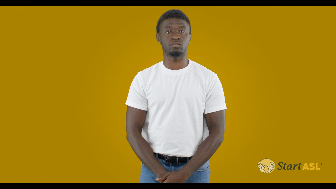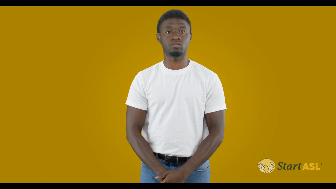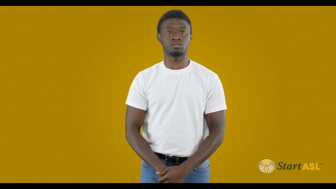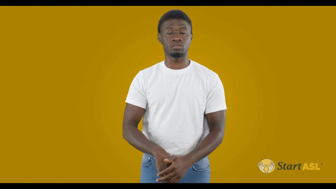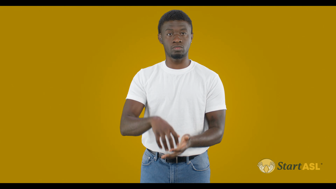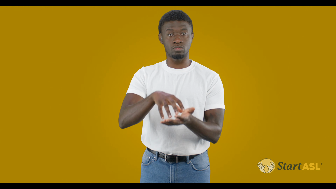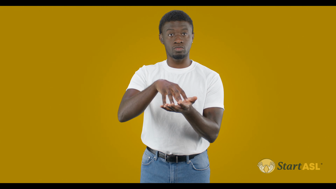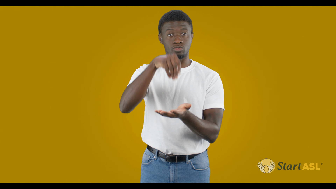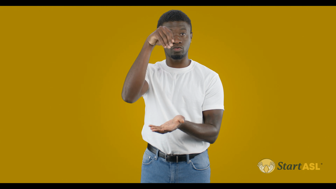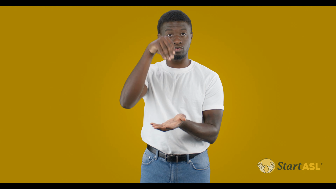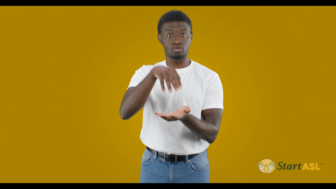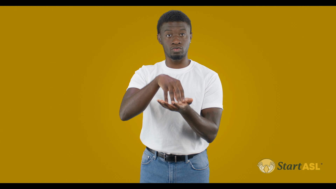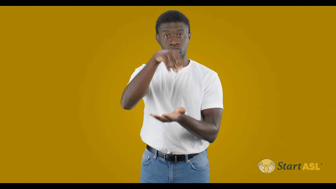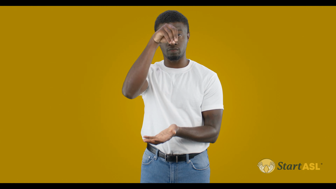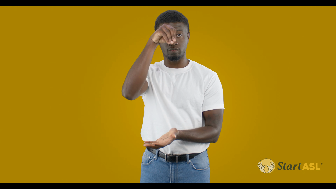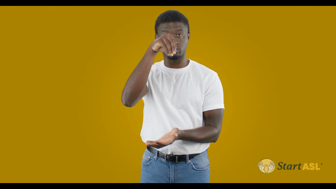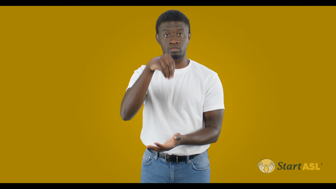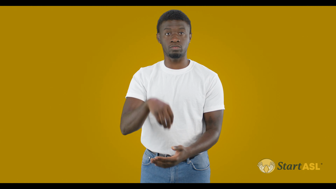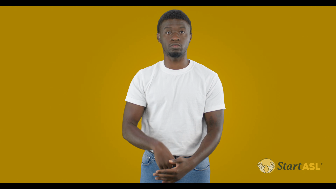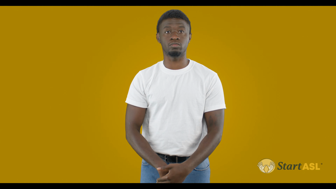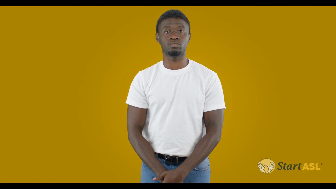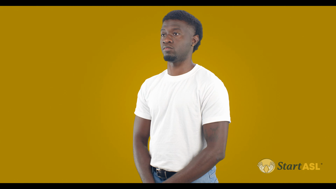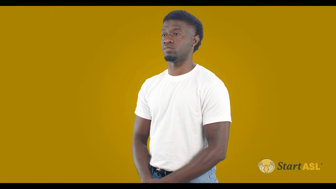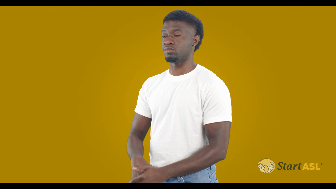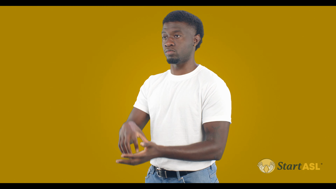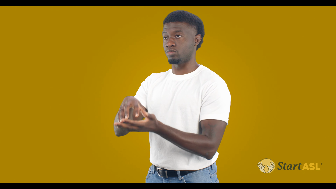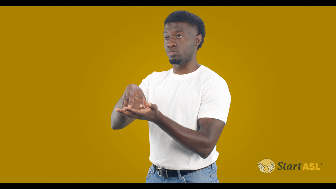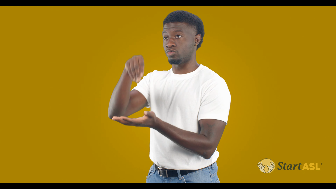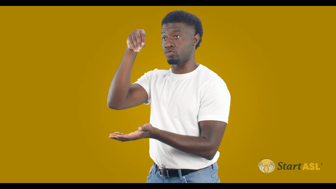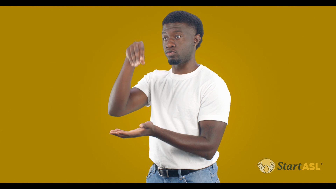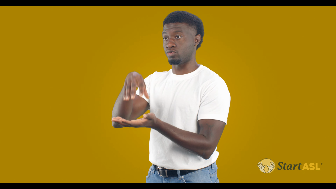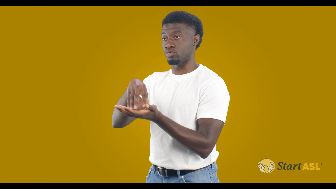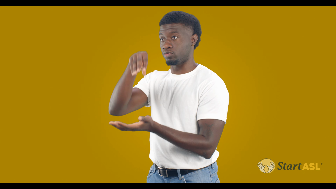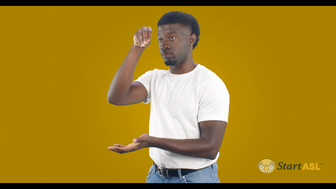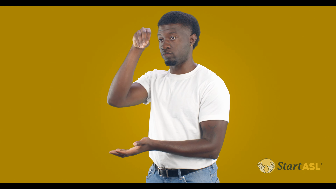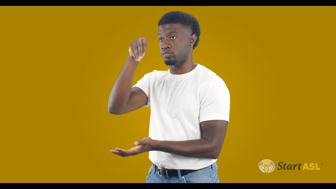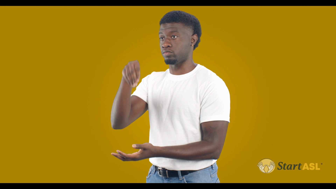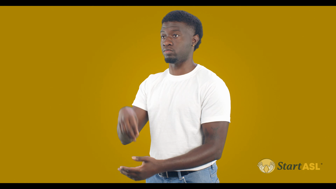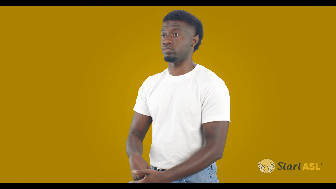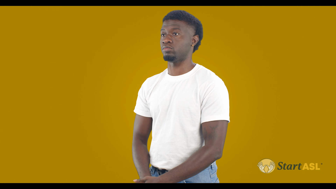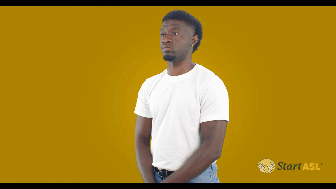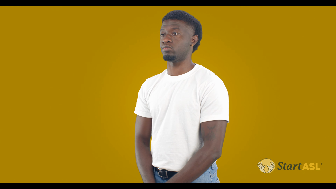learn